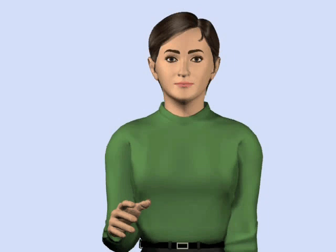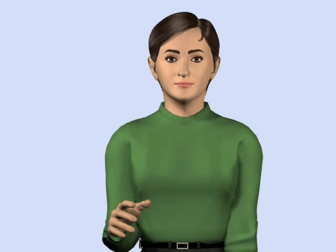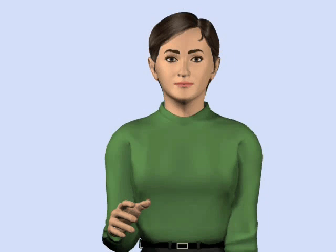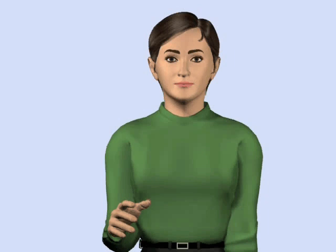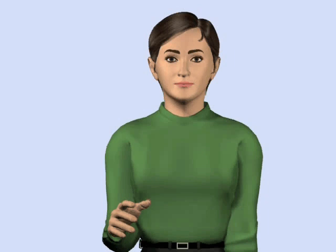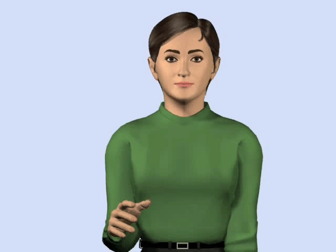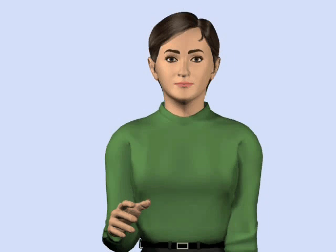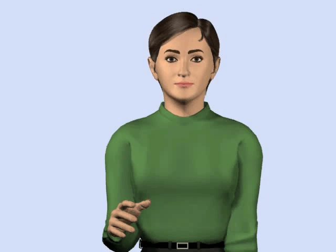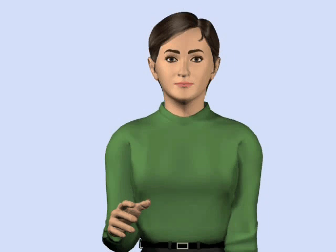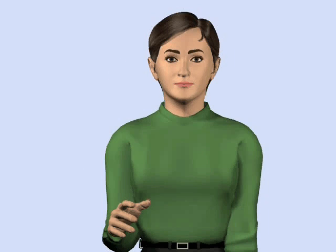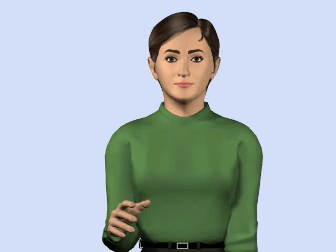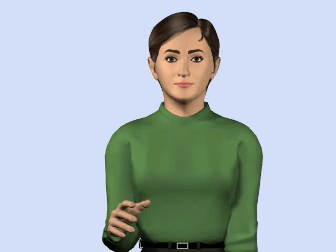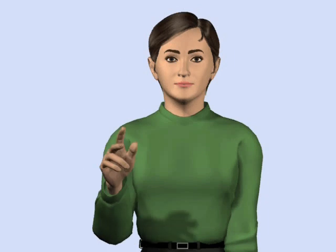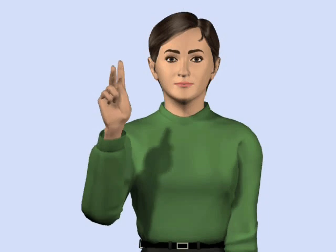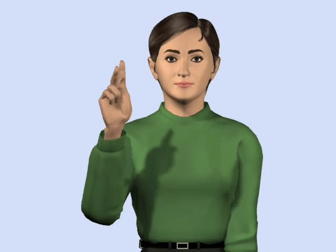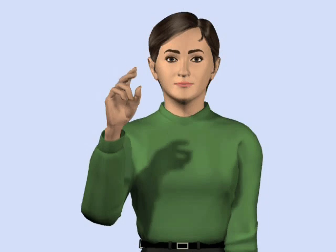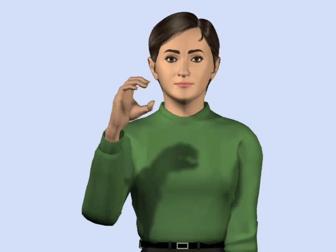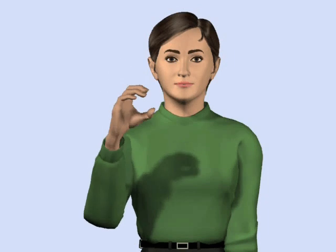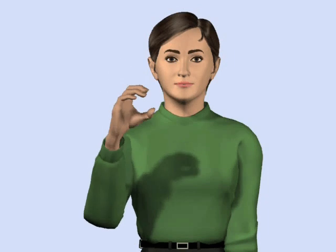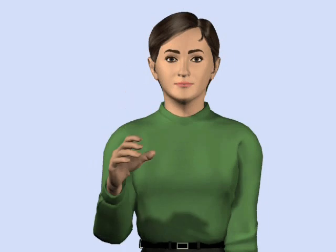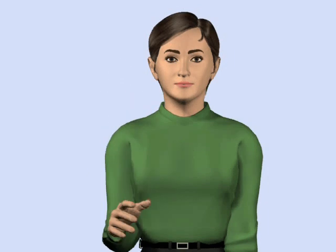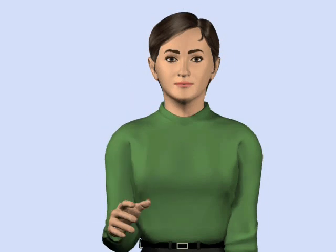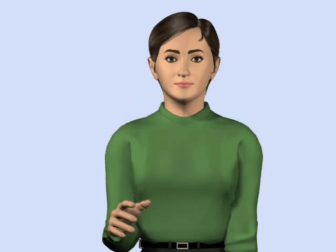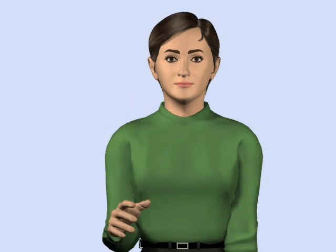Kansas City